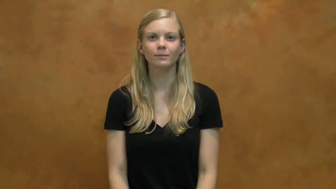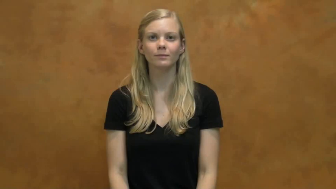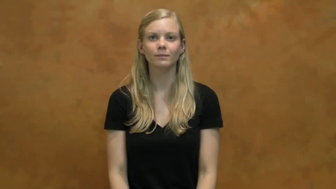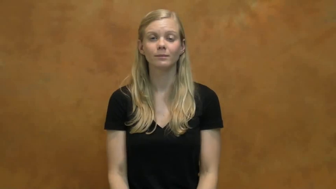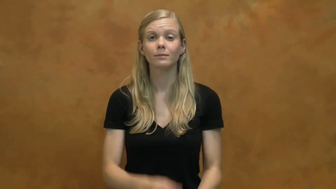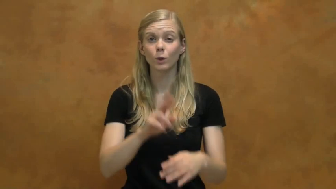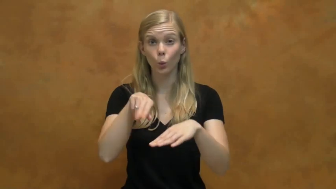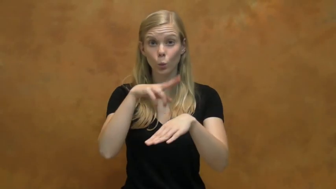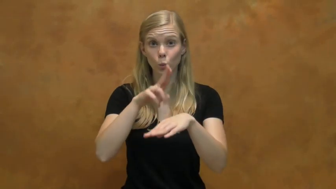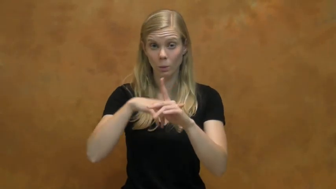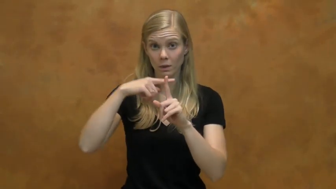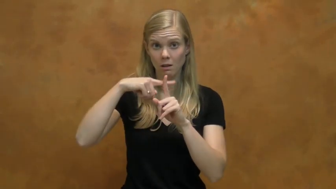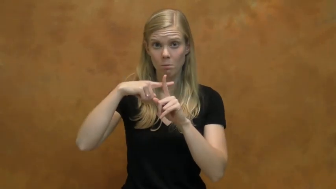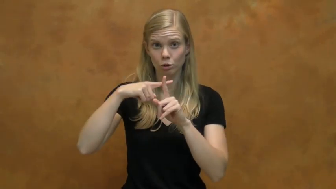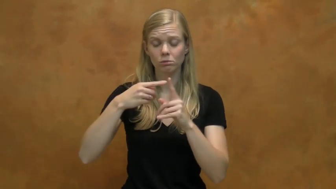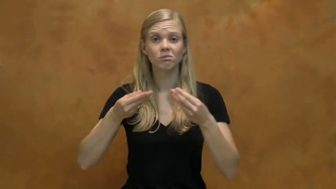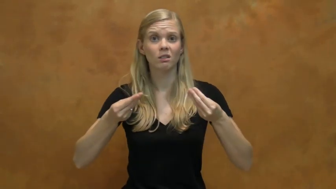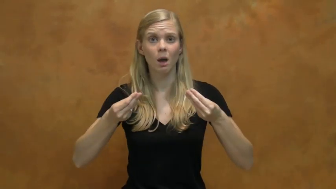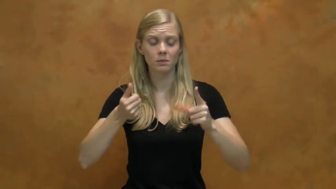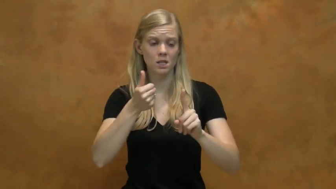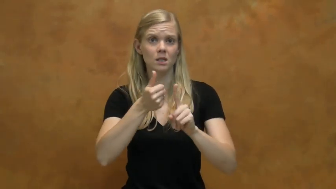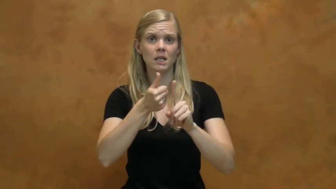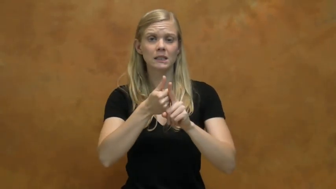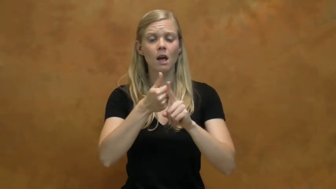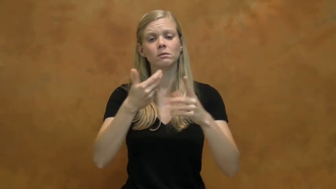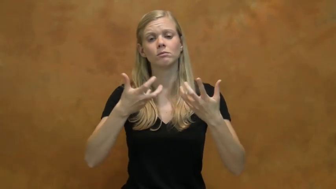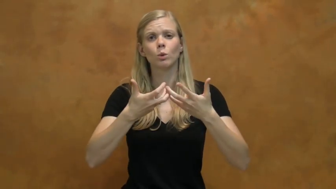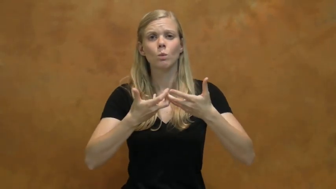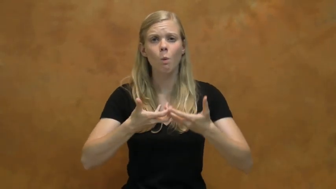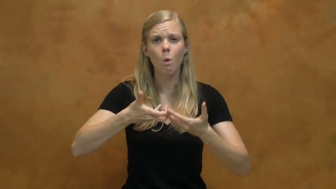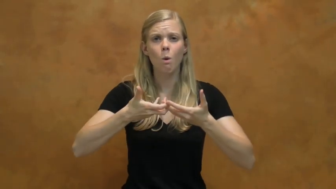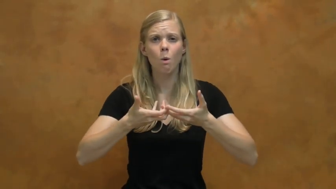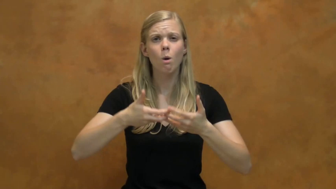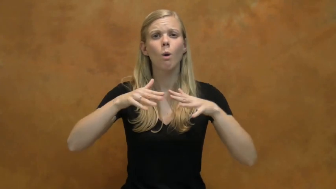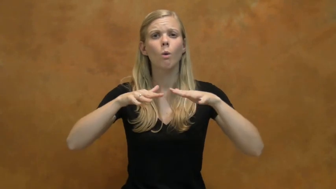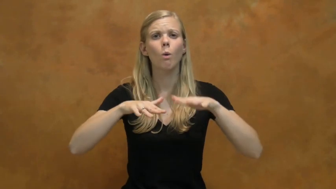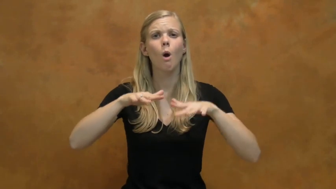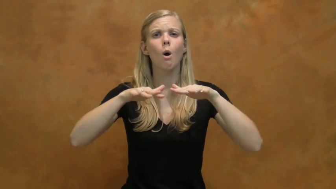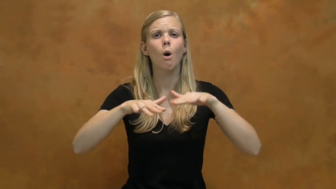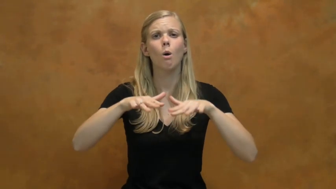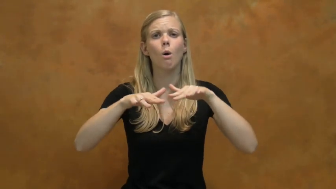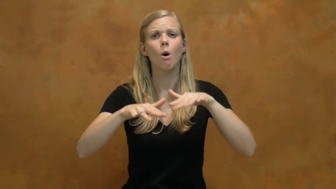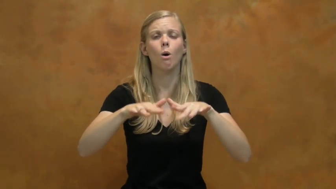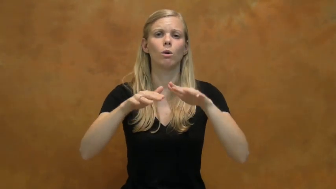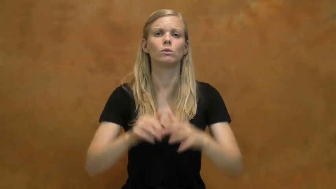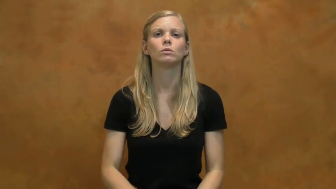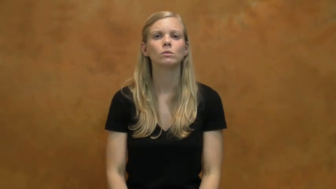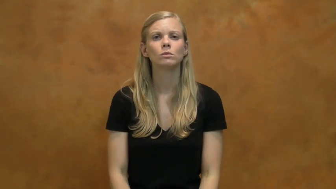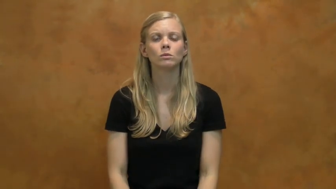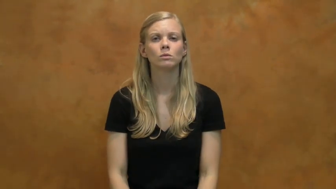fluid